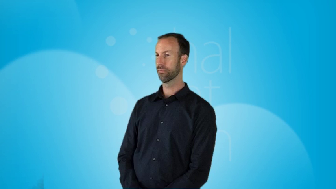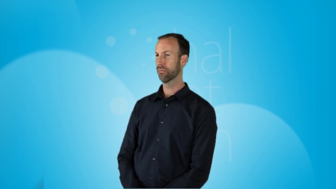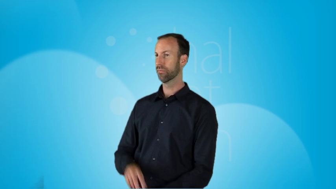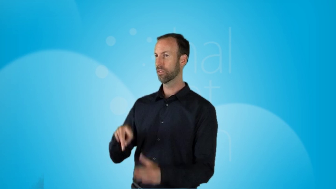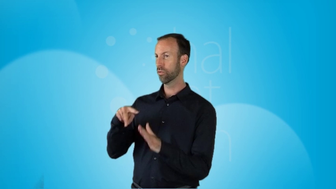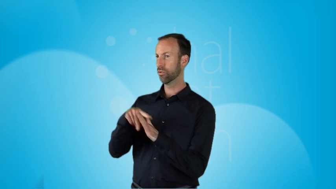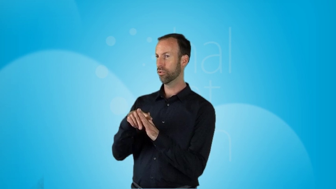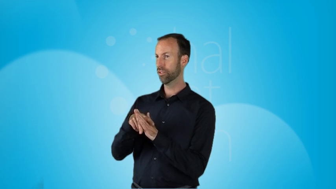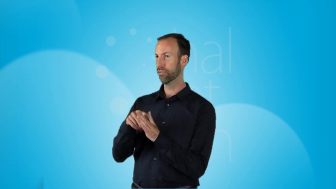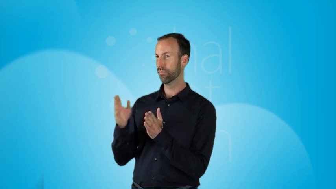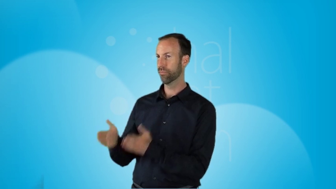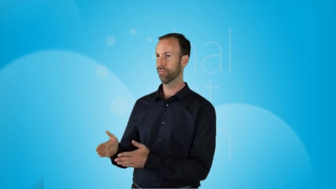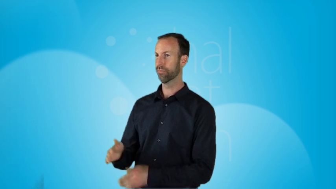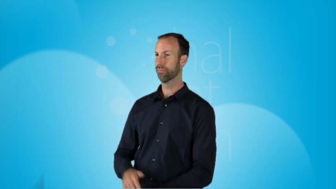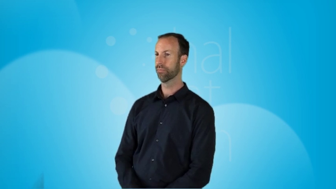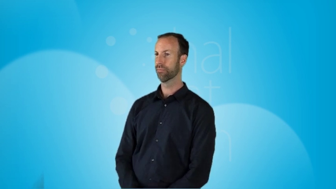cheater